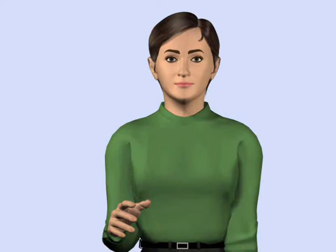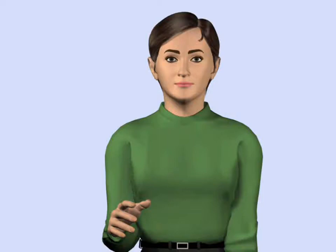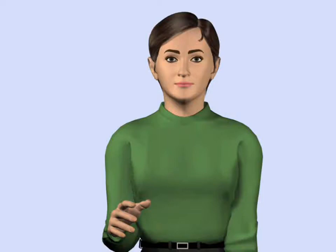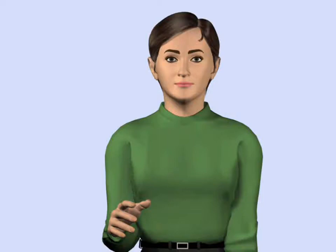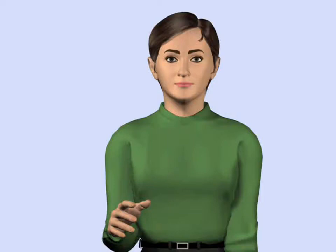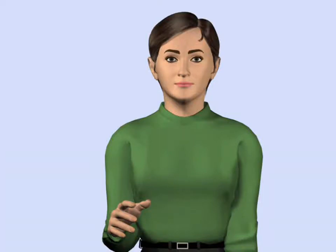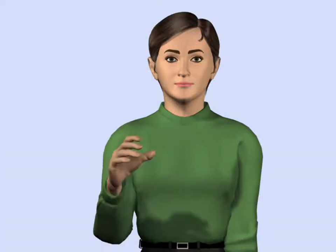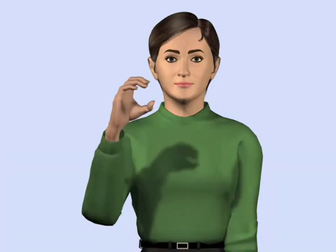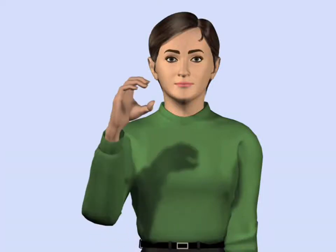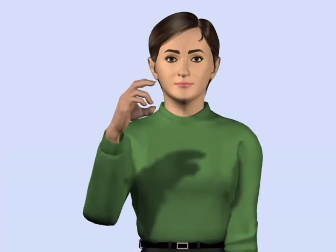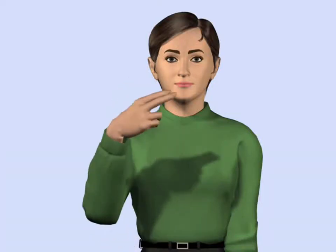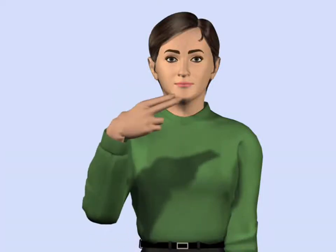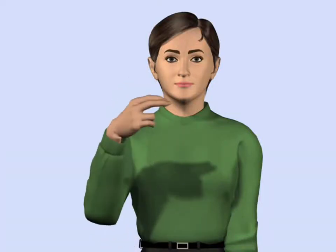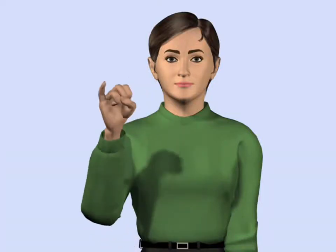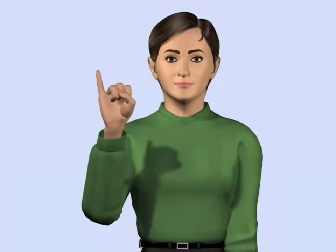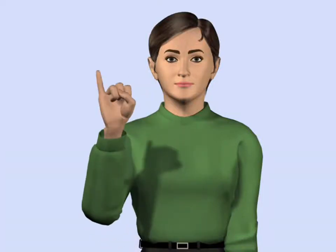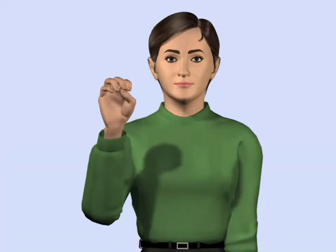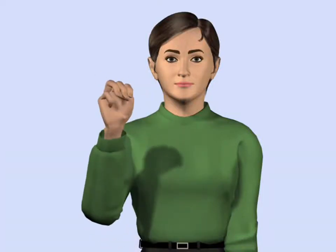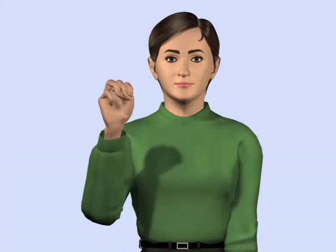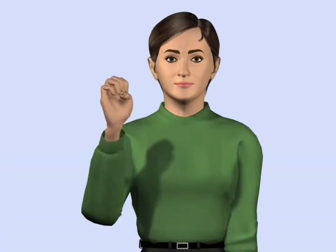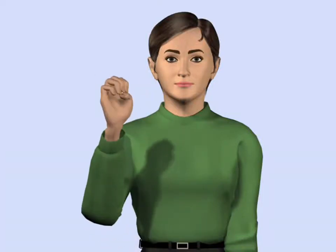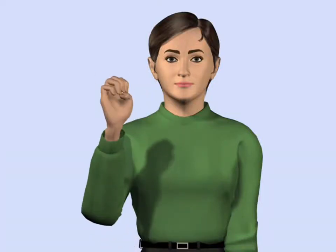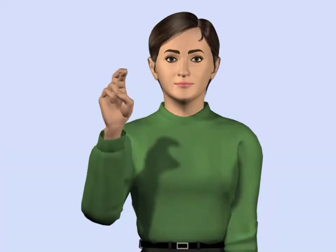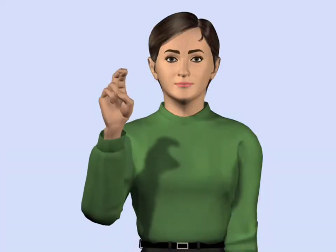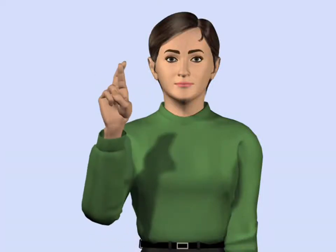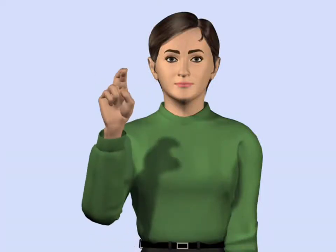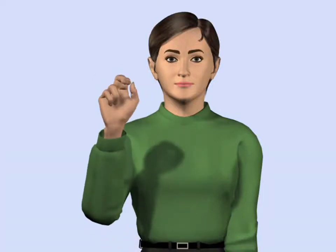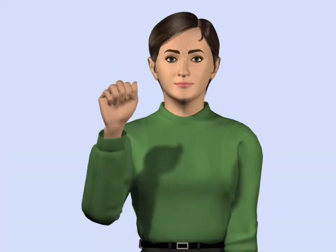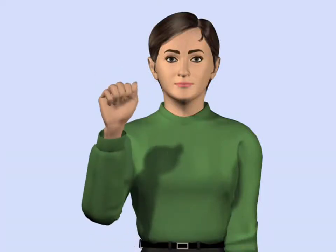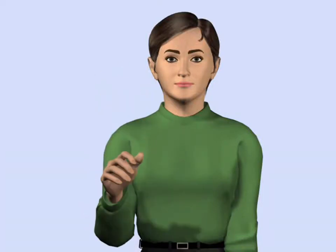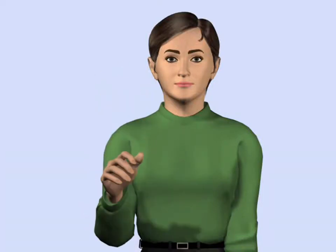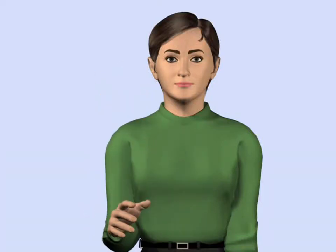chimera